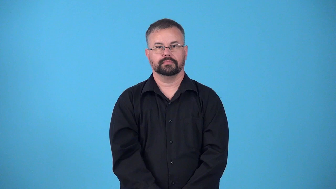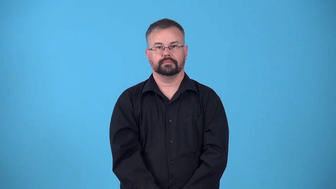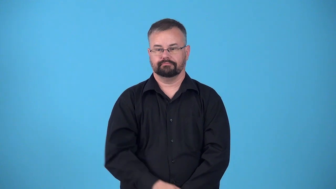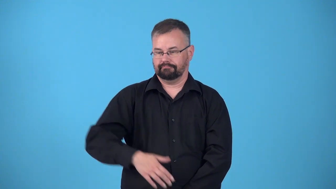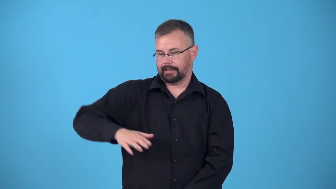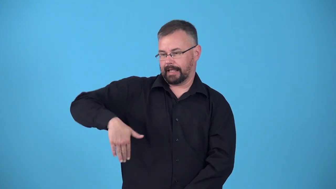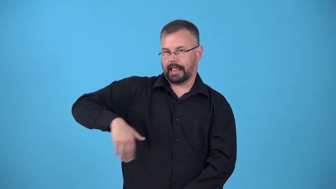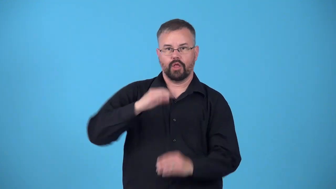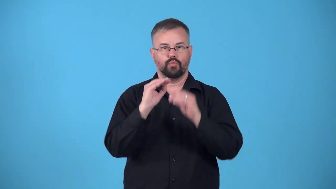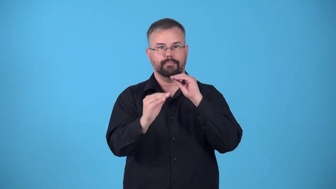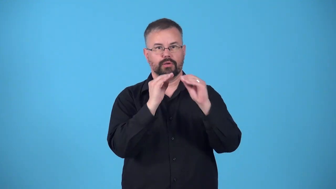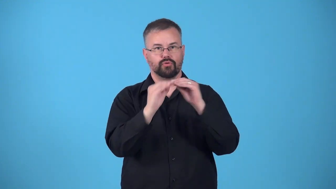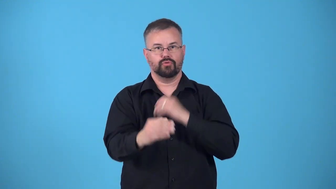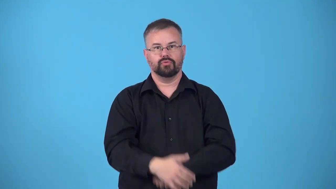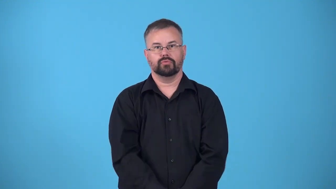unrepaired